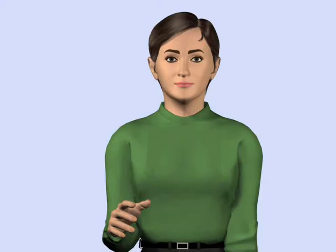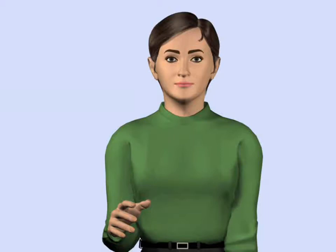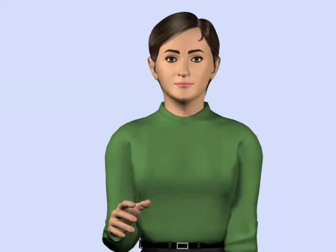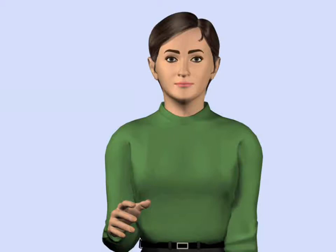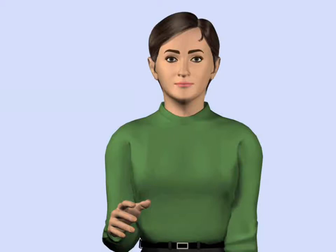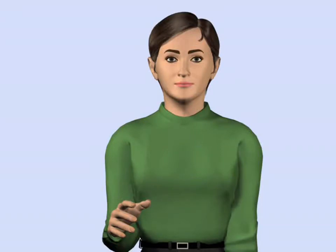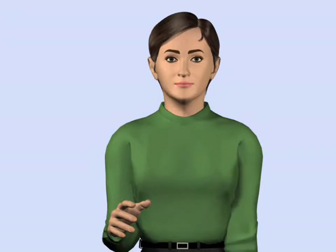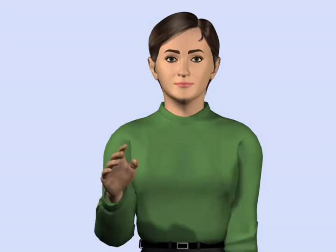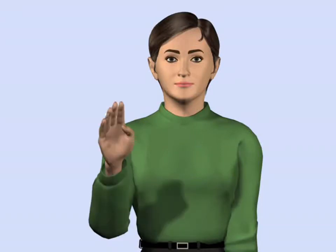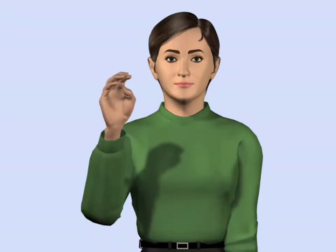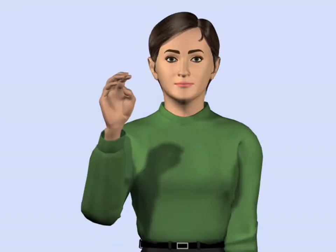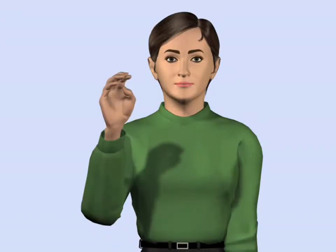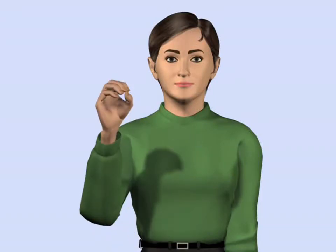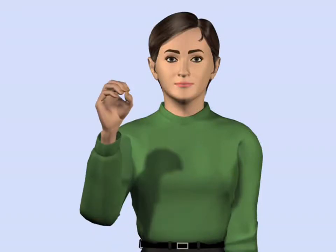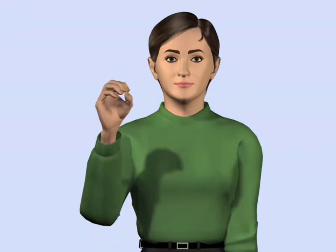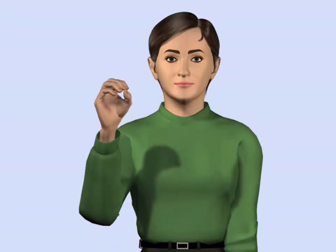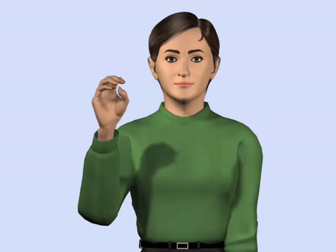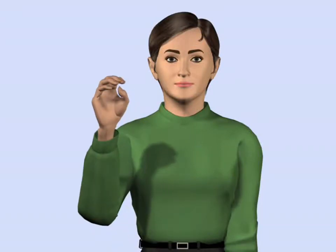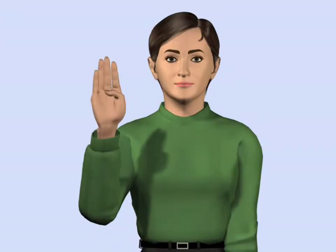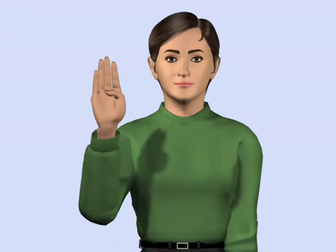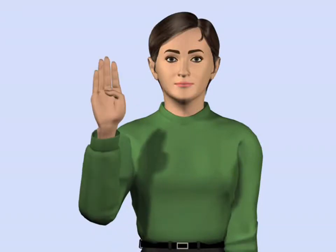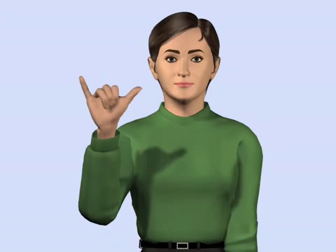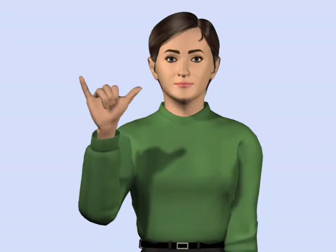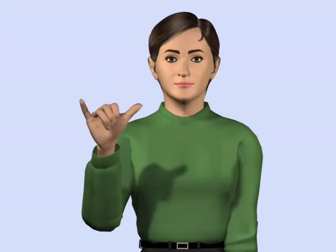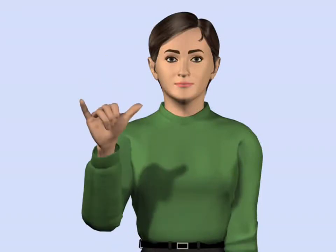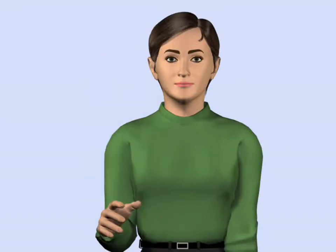booby